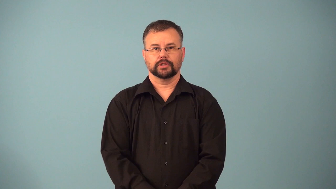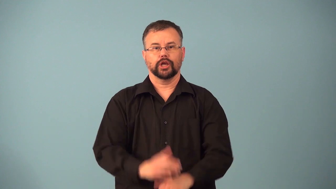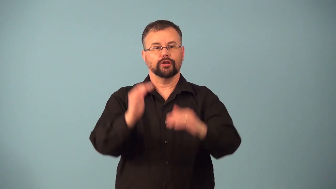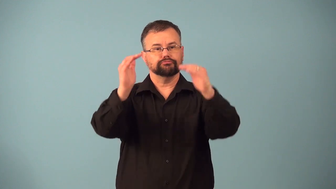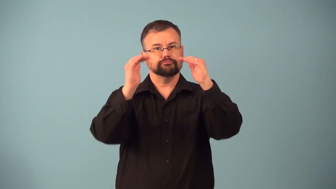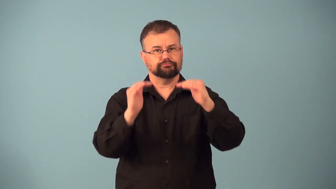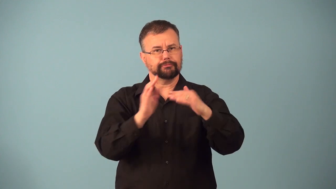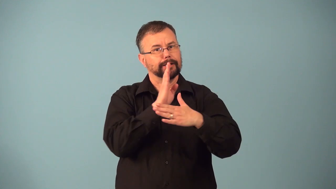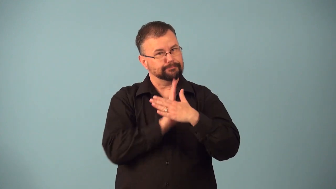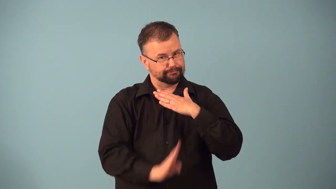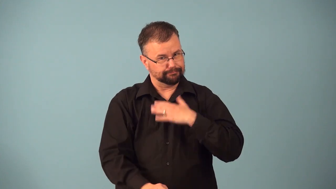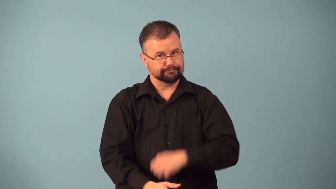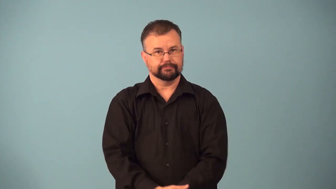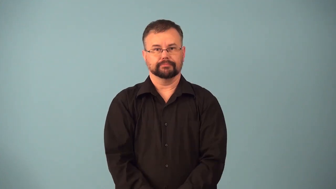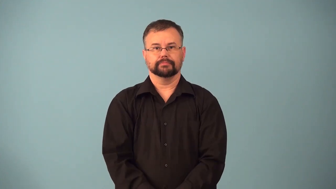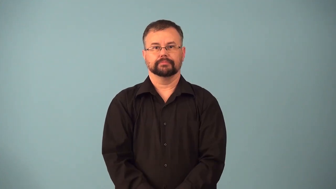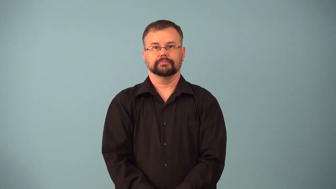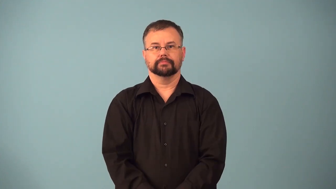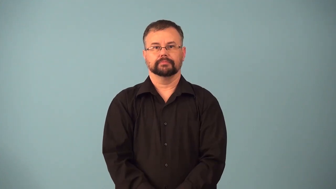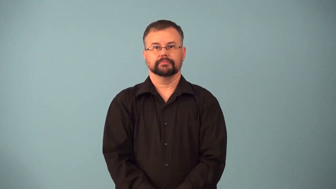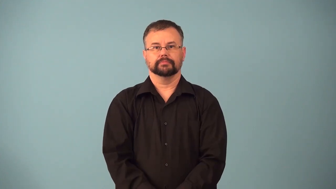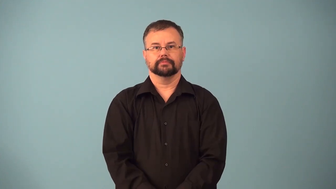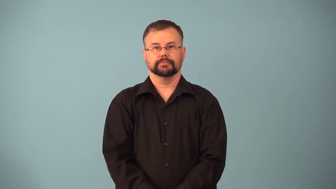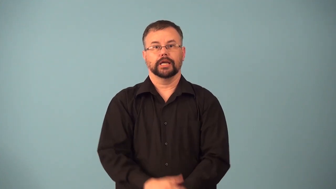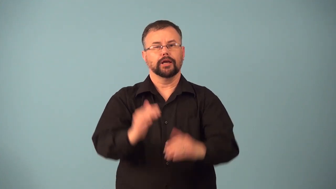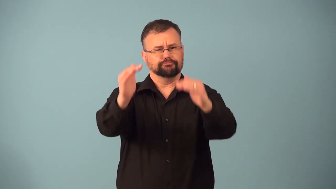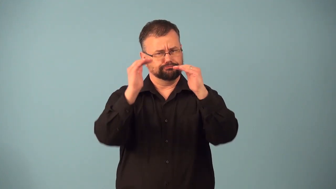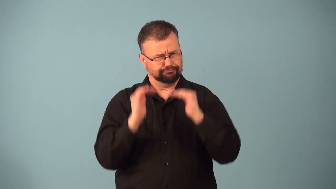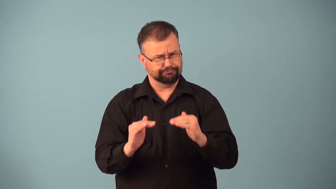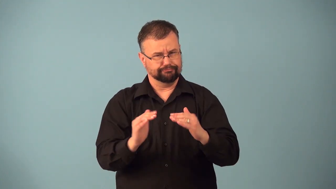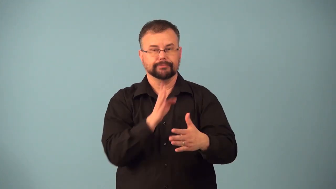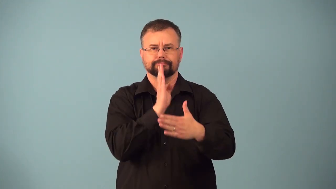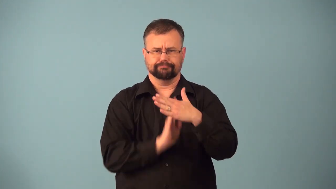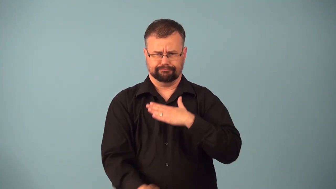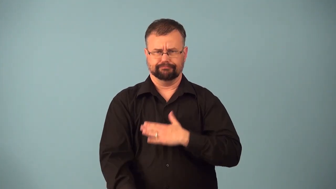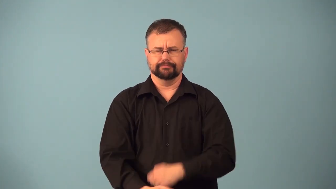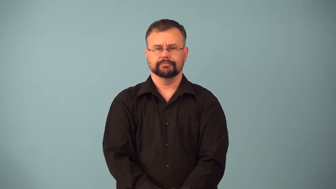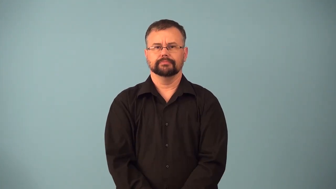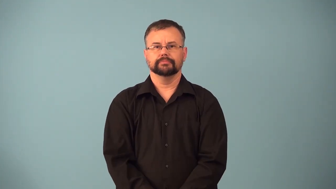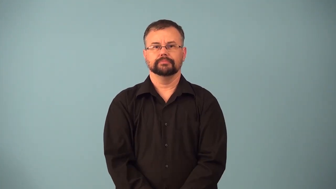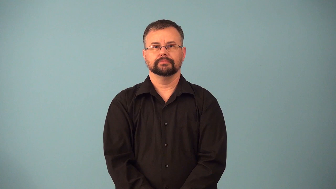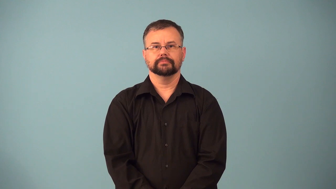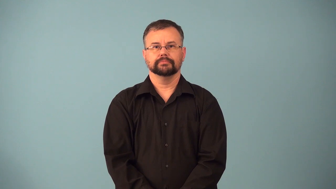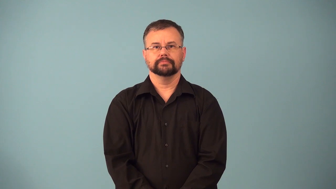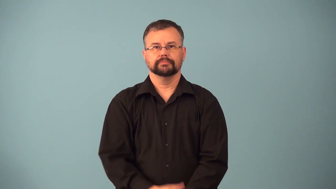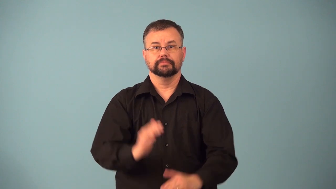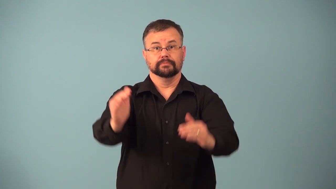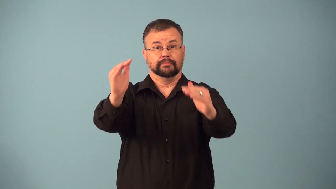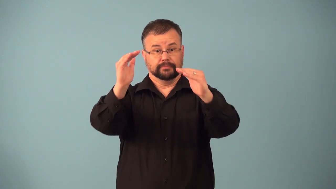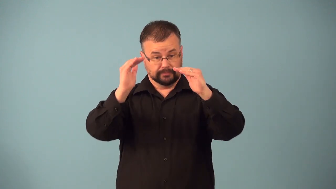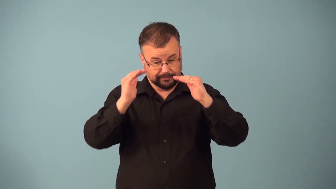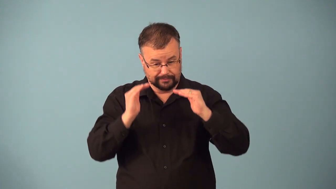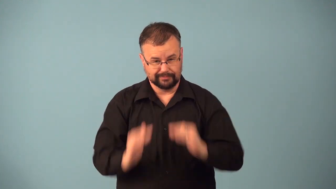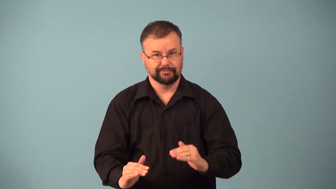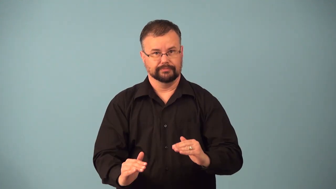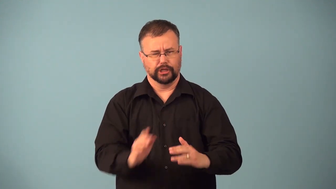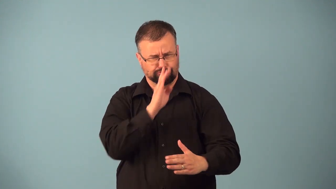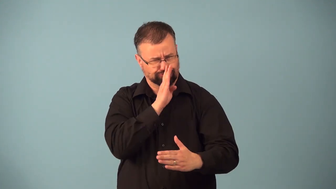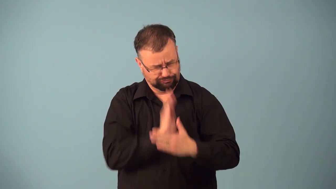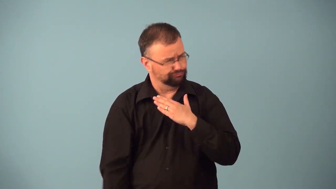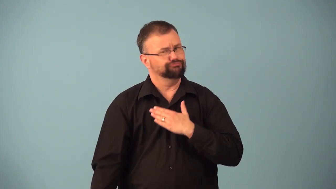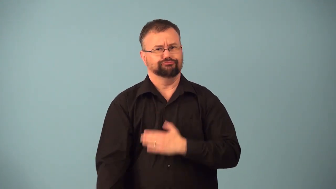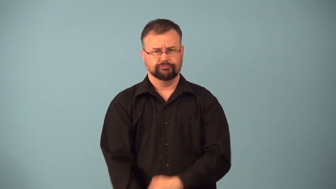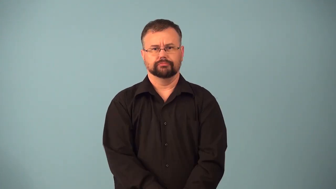lowly,lowlier,lowliest,low, lower,lowest